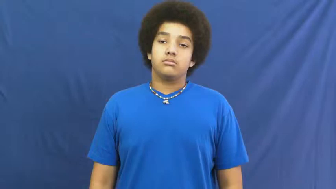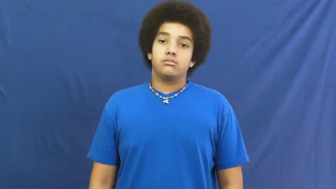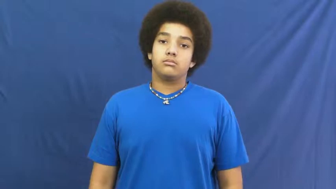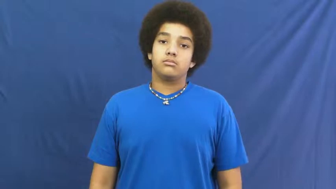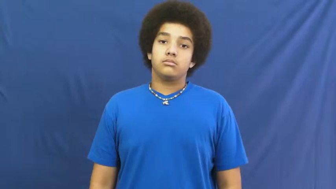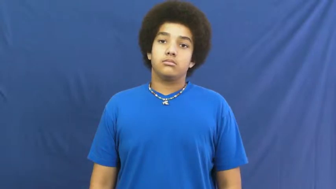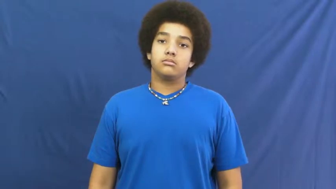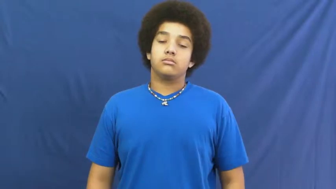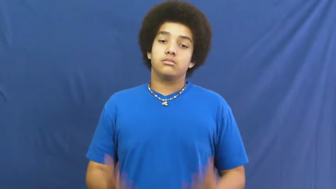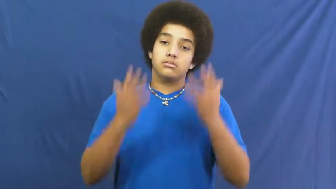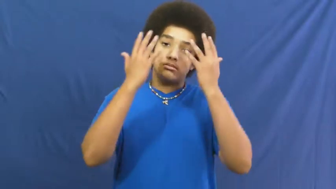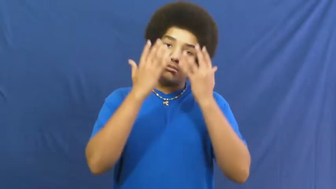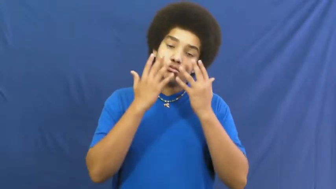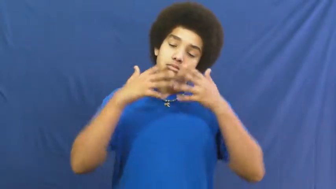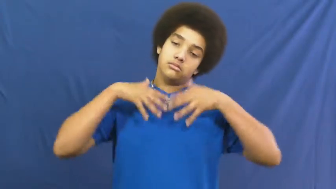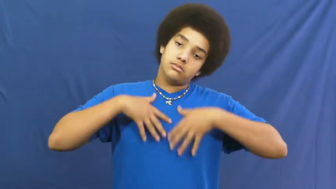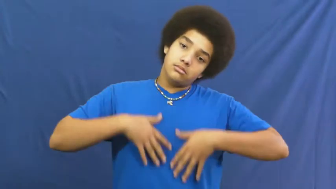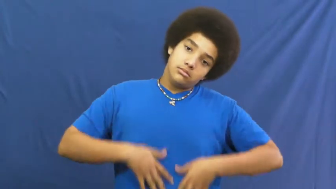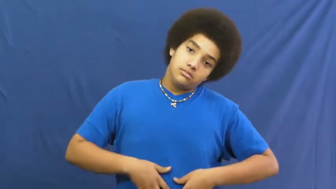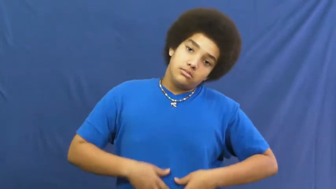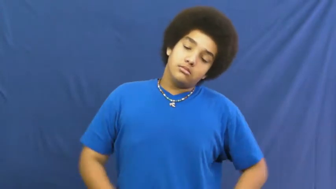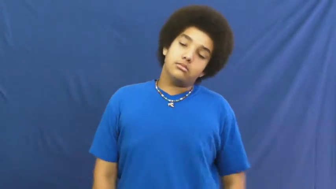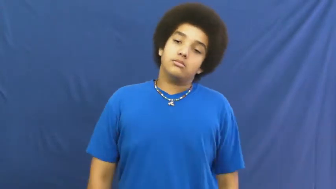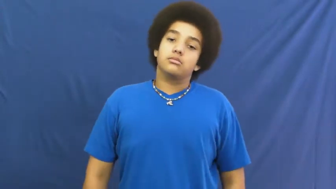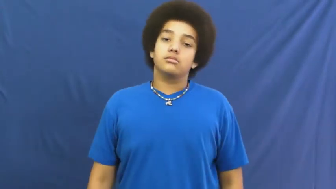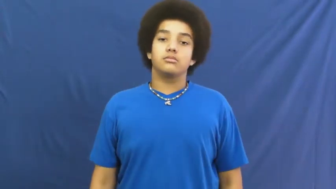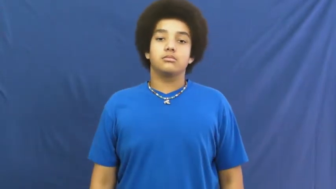devestate,dishearten,lamentable,saturnine,wrenching-sad